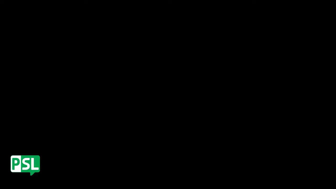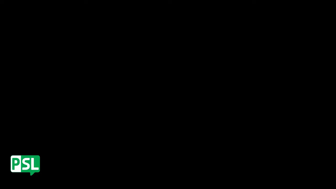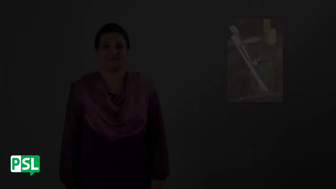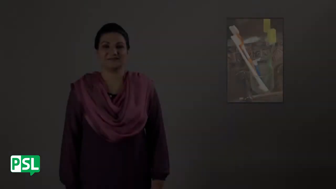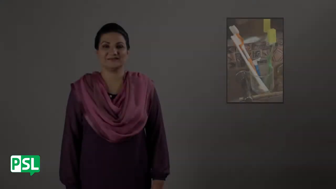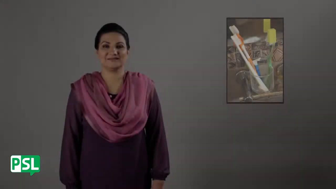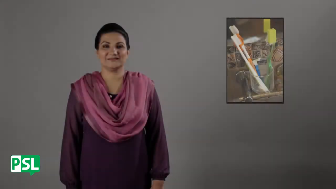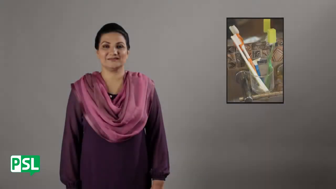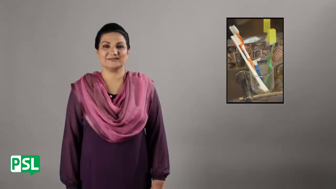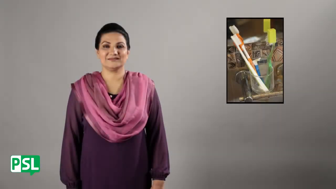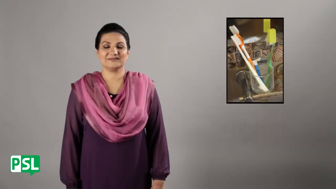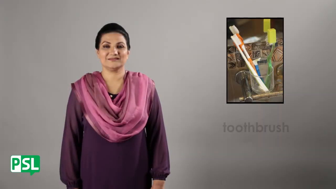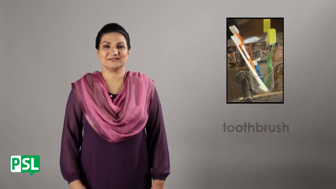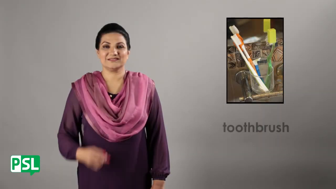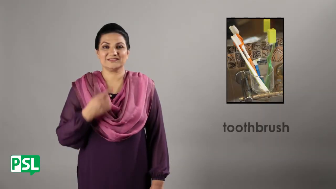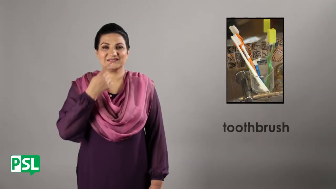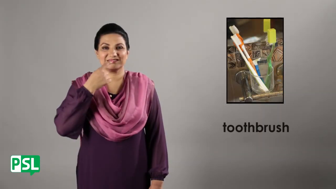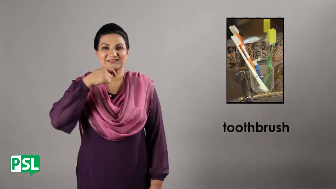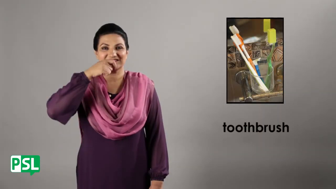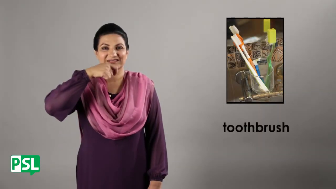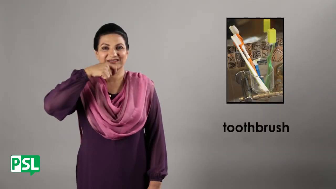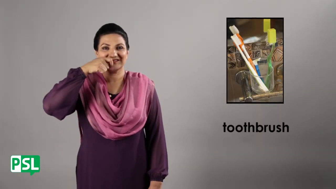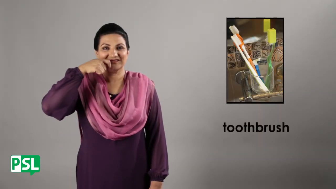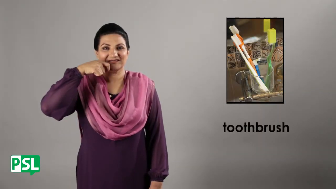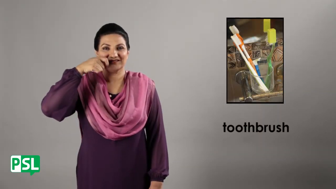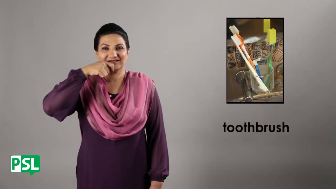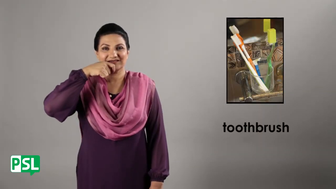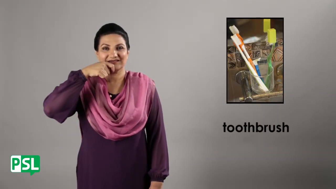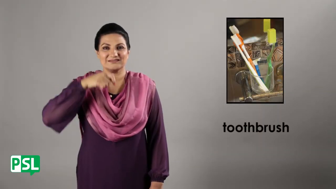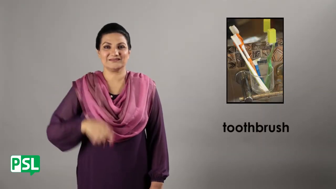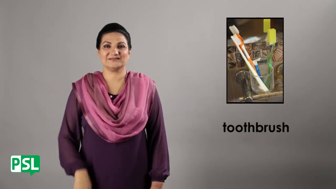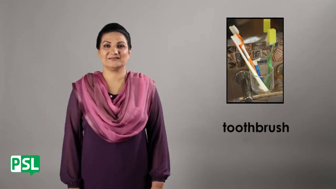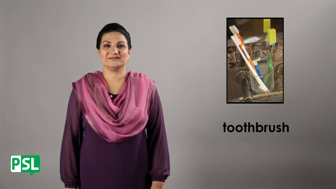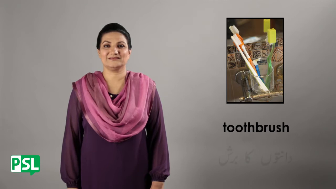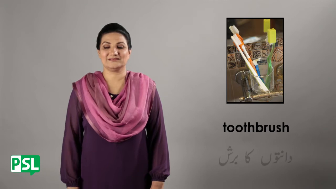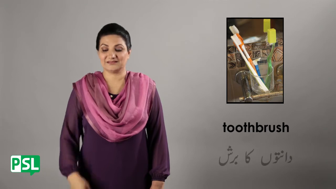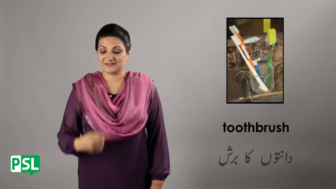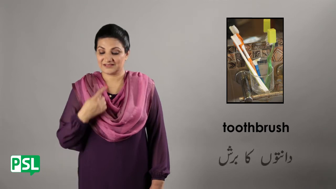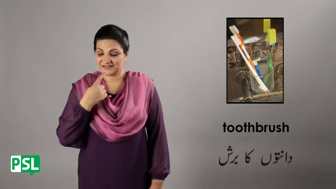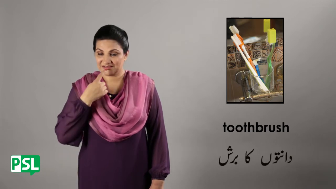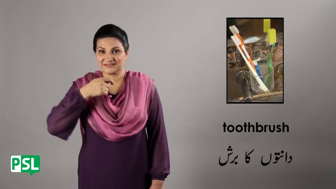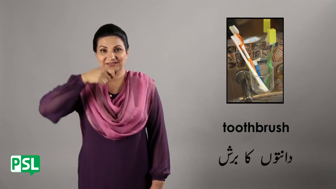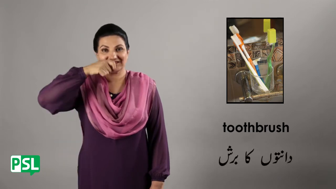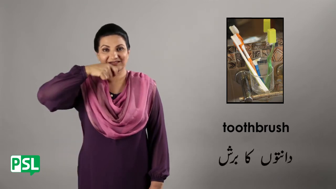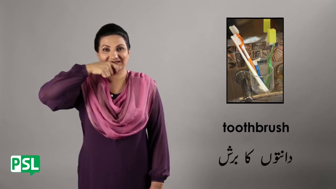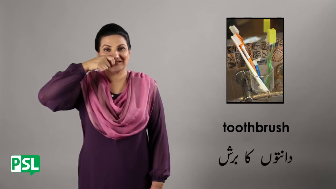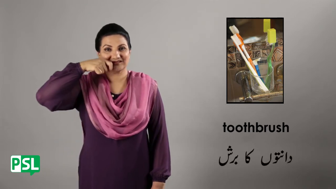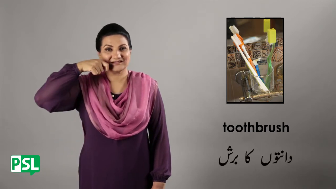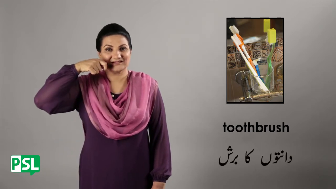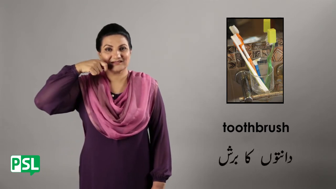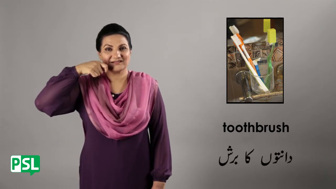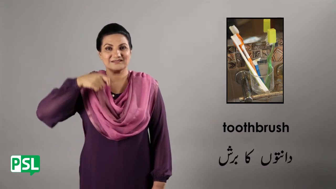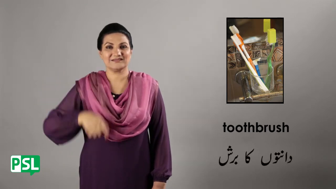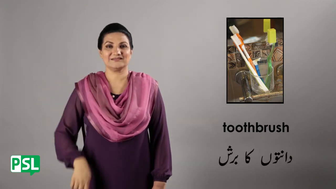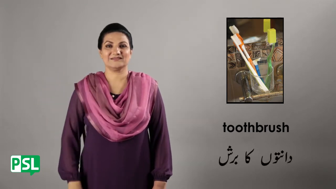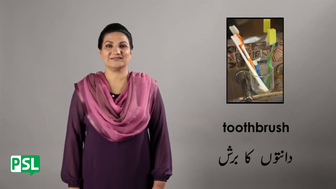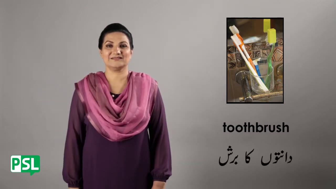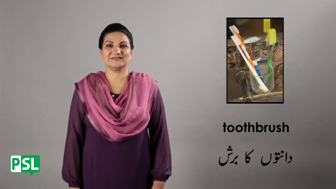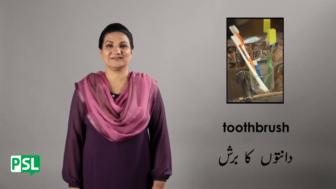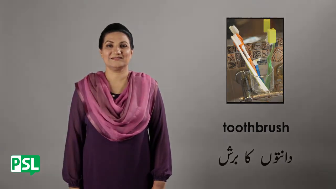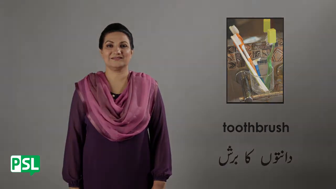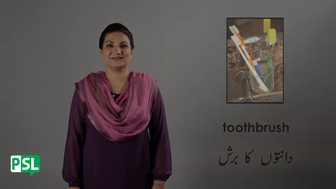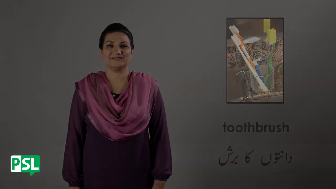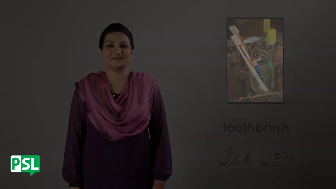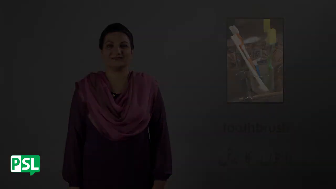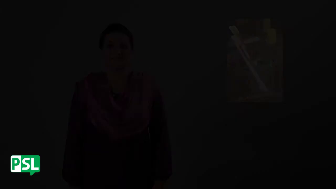toothbrush